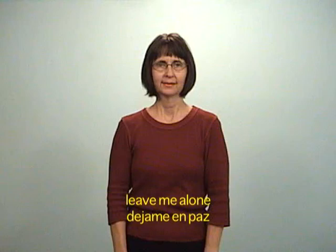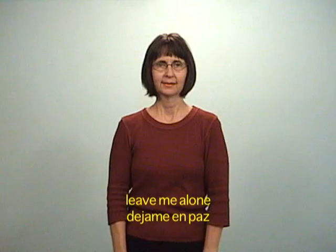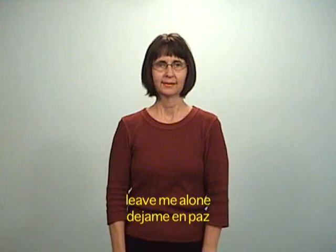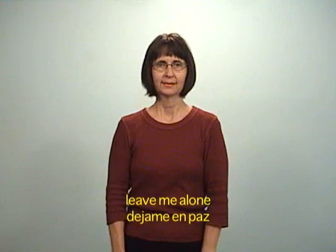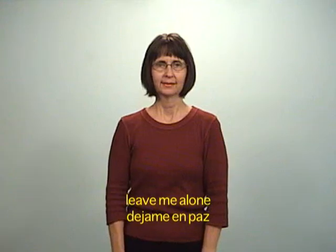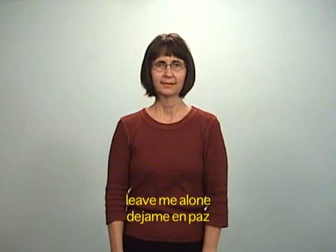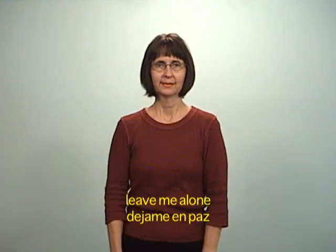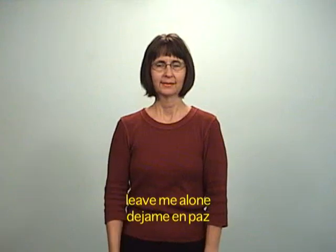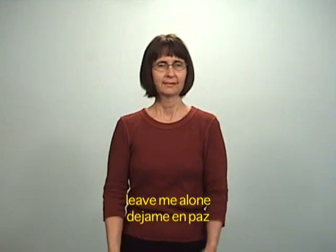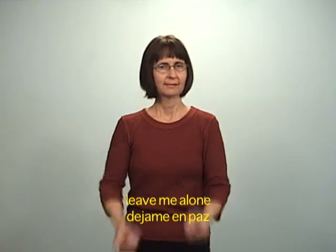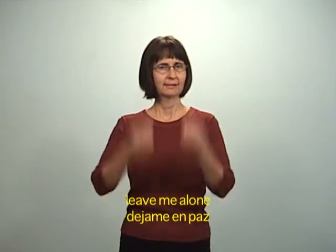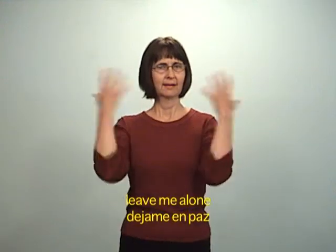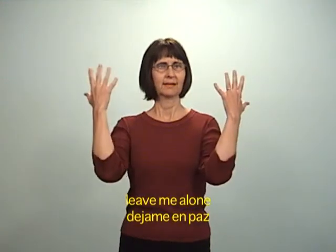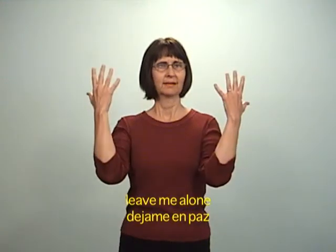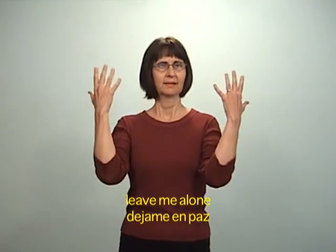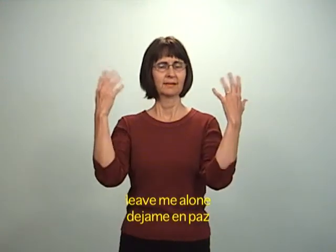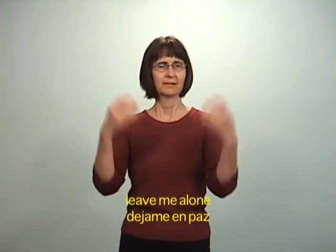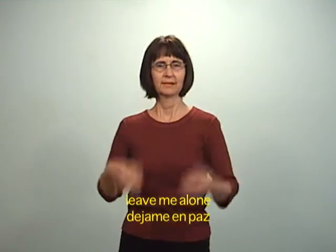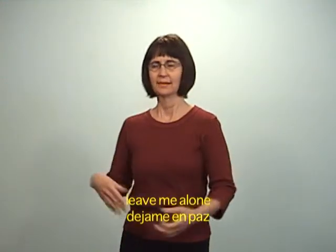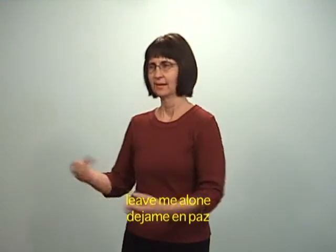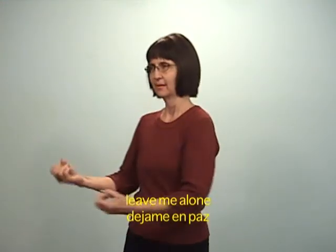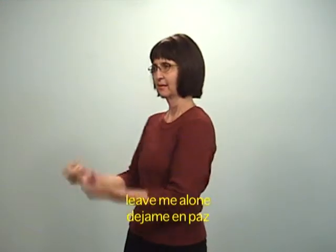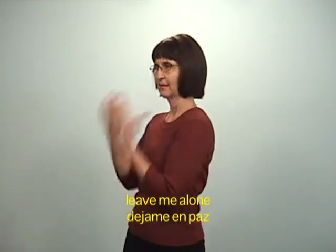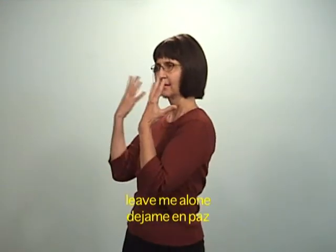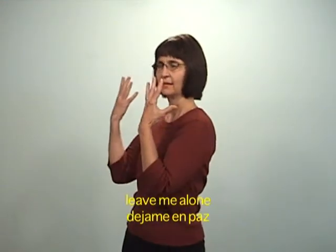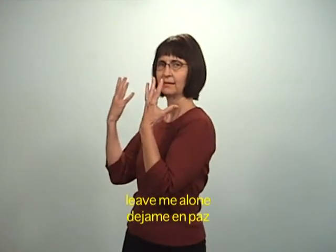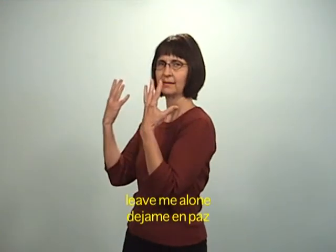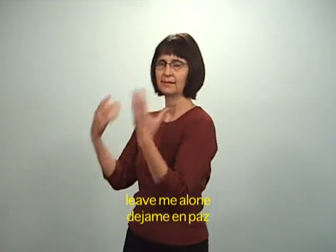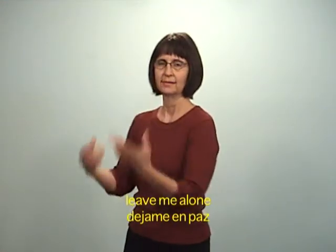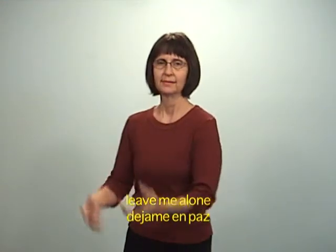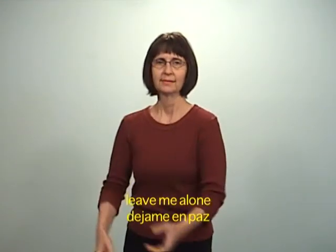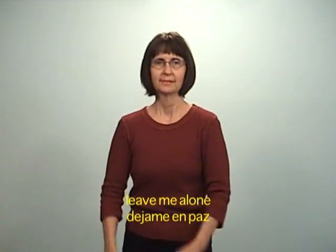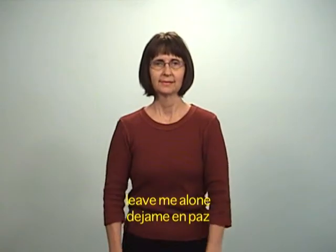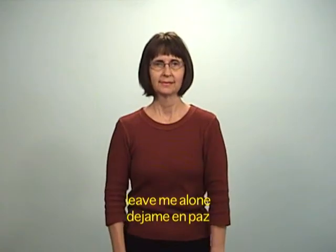Leave me alone